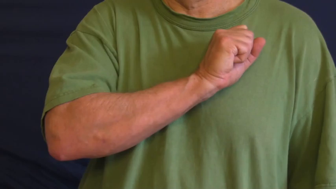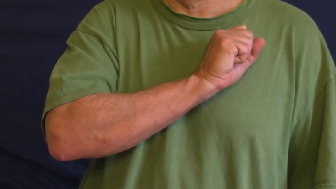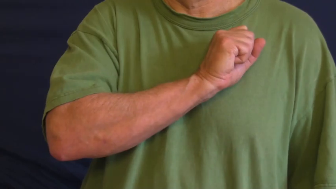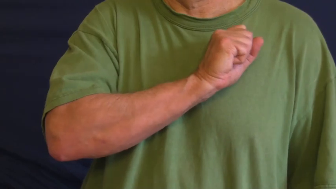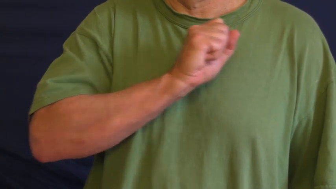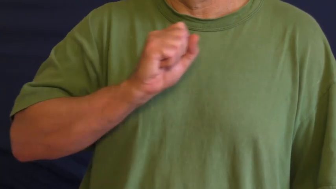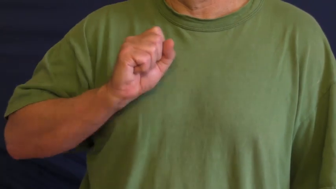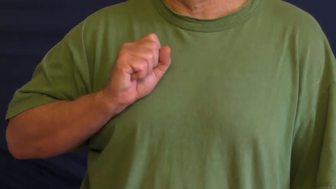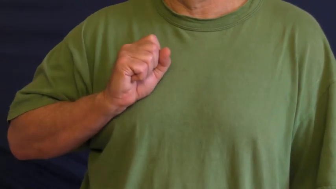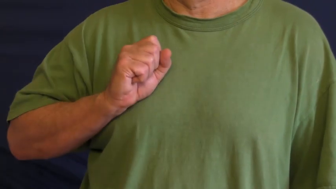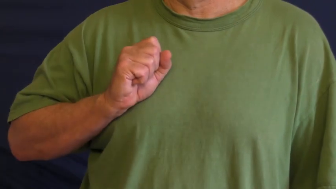Savannah,GA